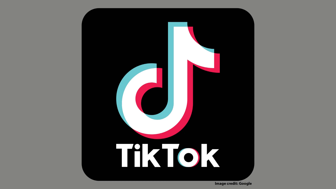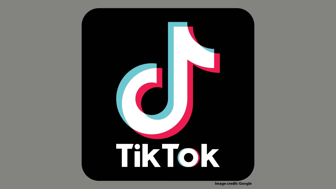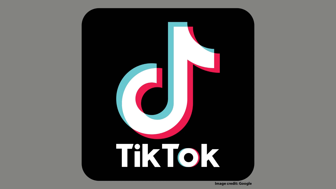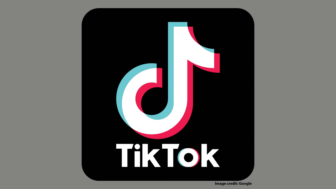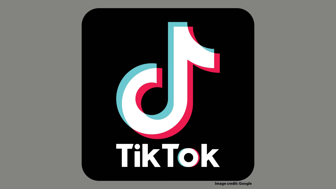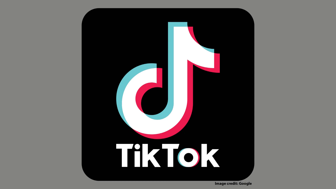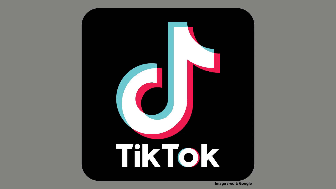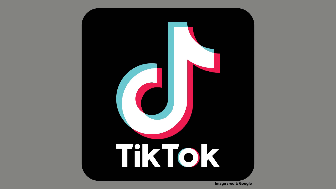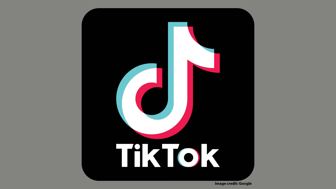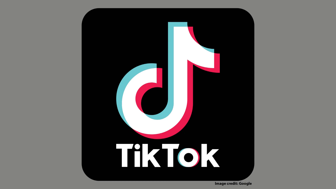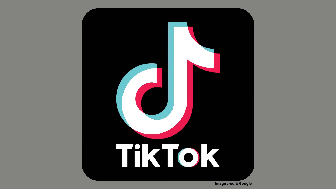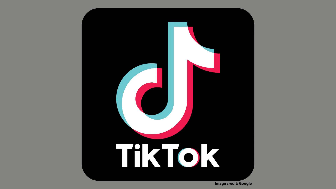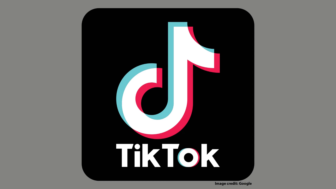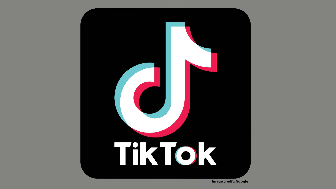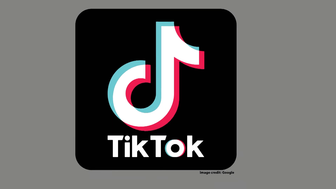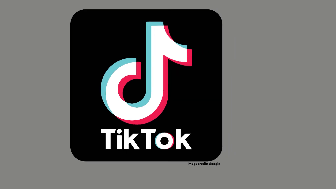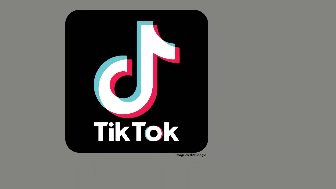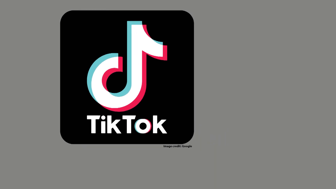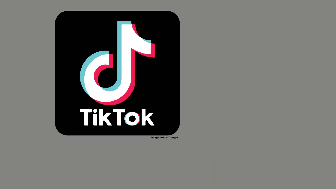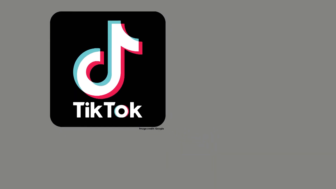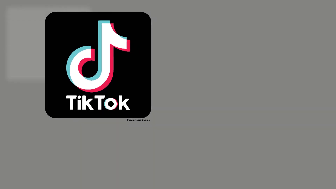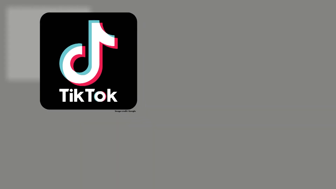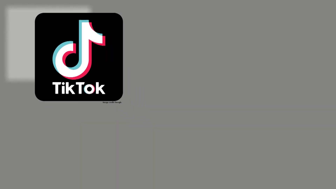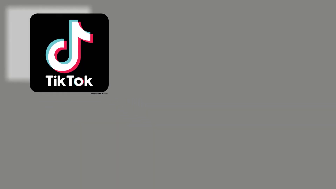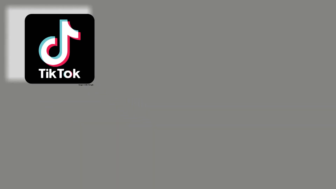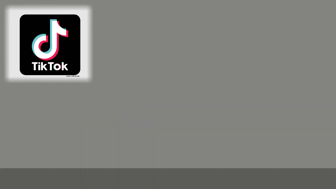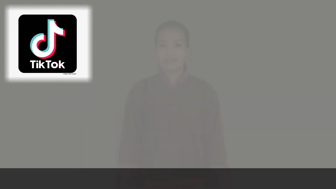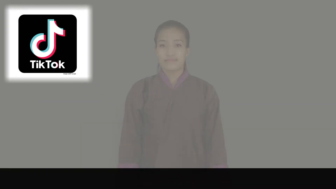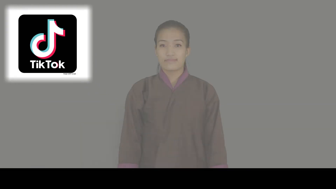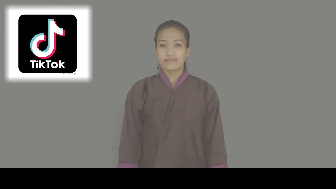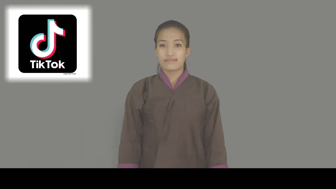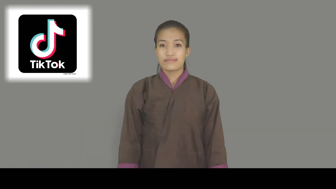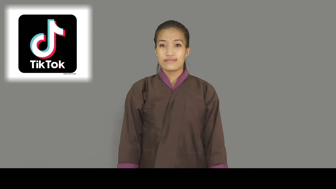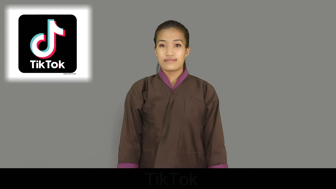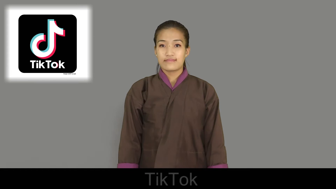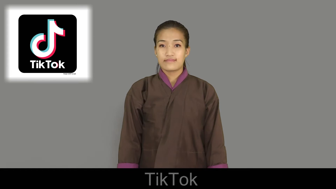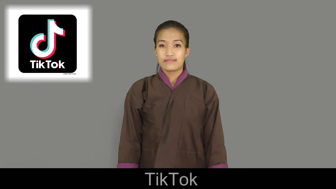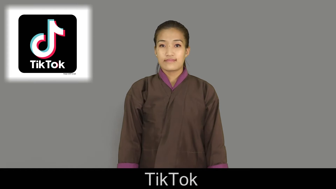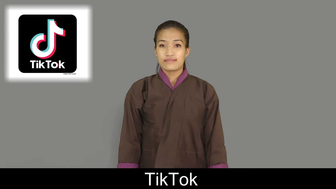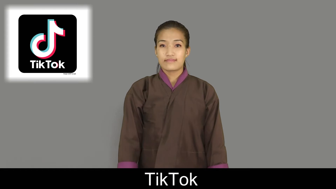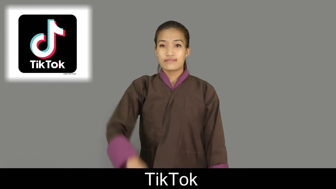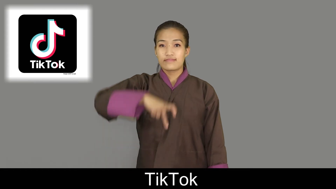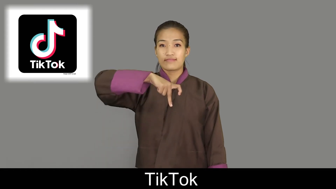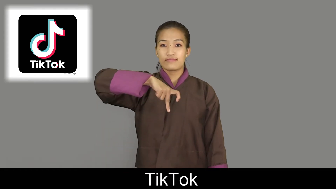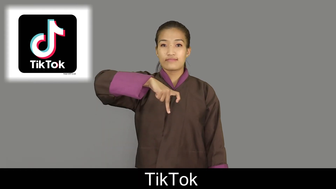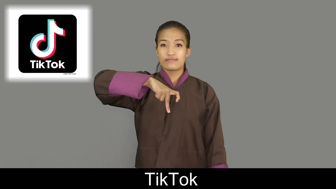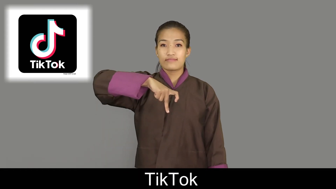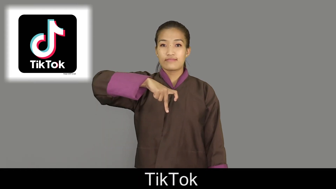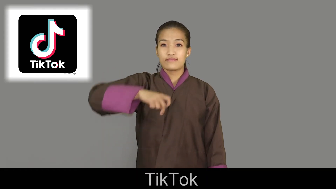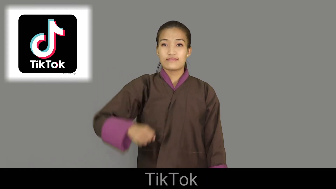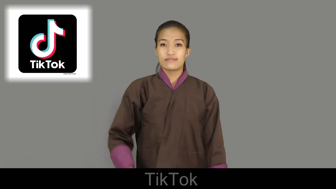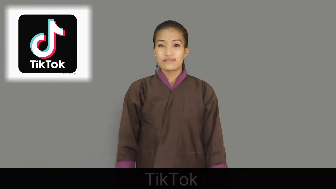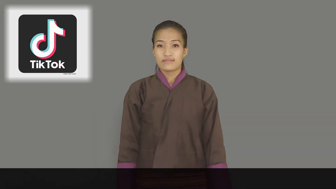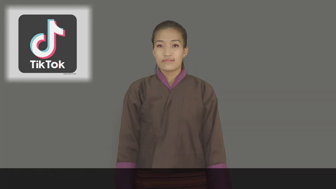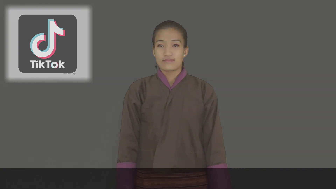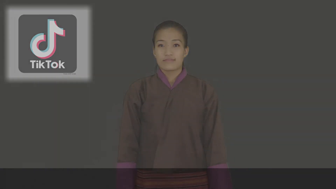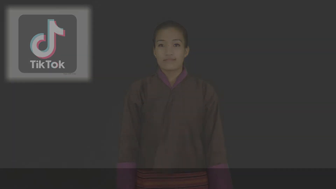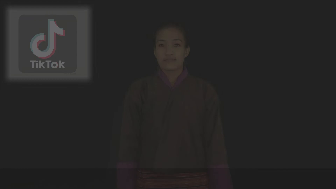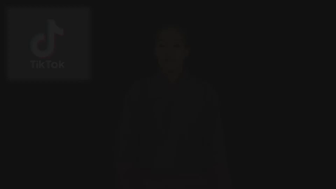TikTok